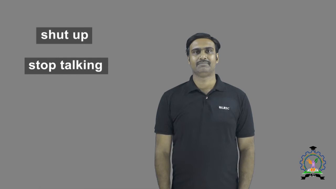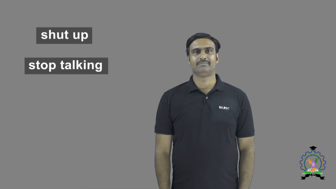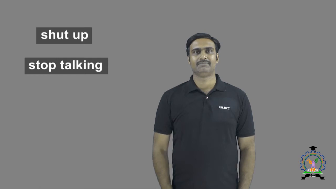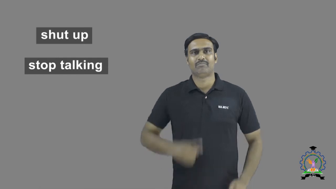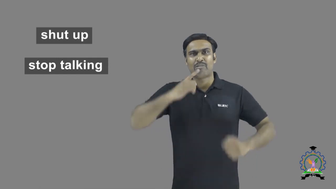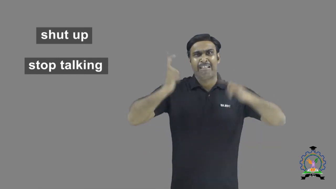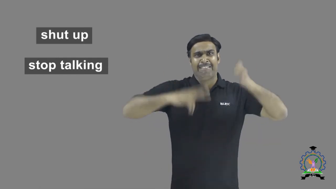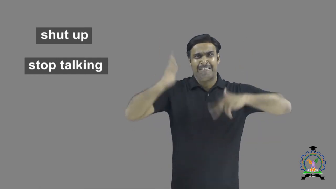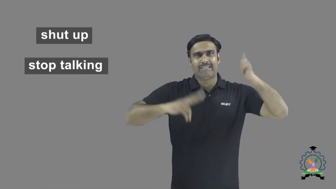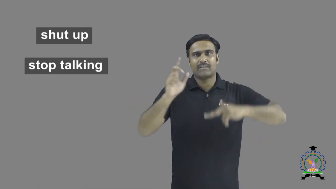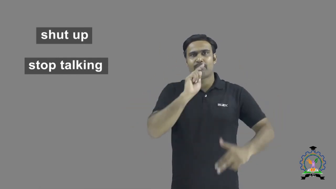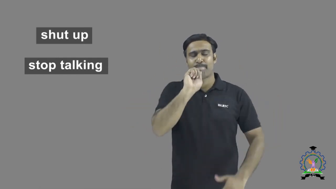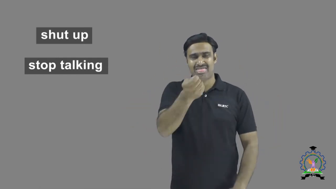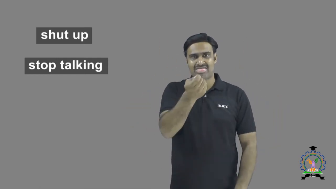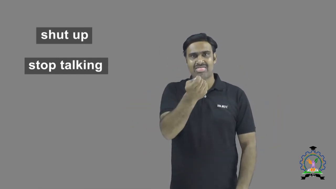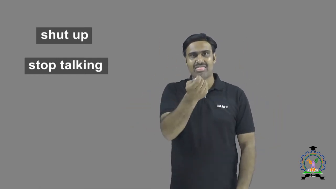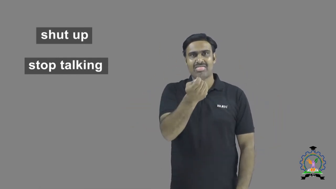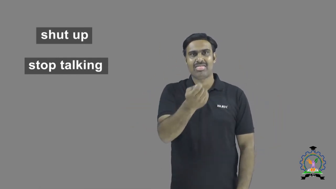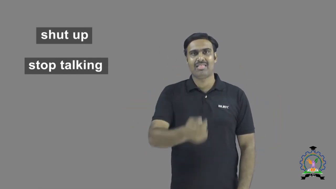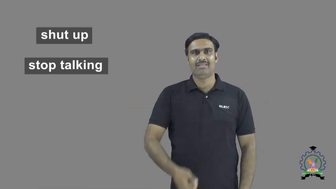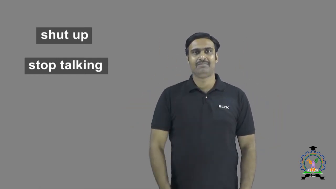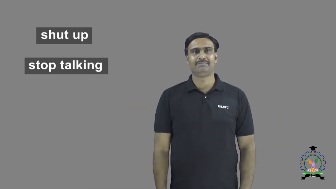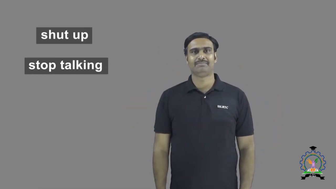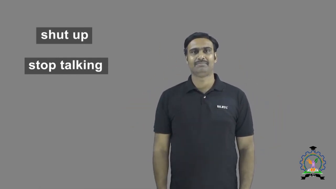shut up, stop talking sign 1